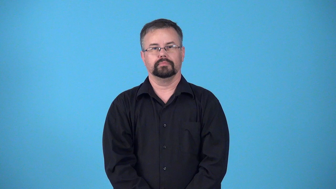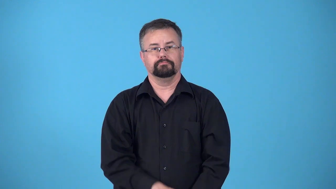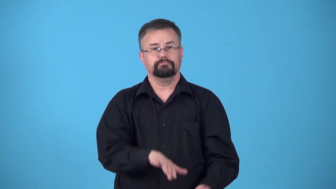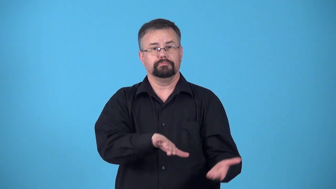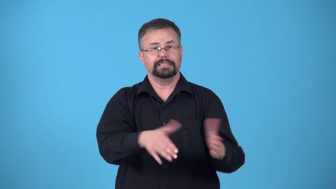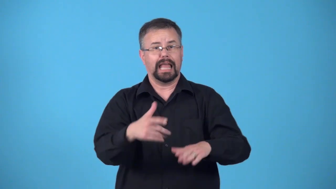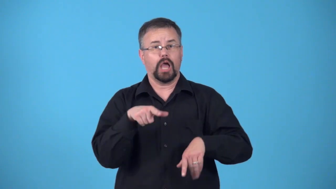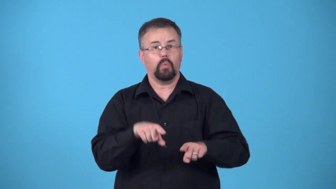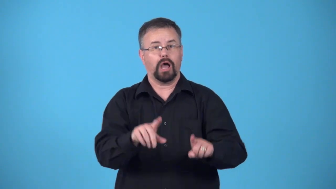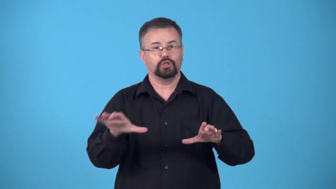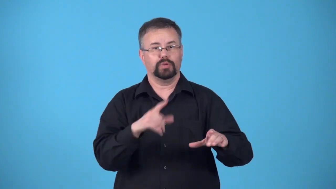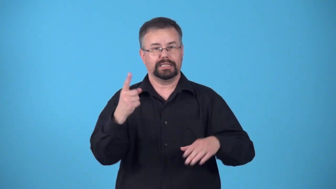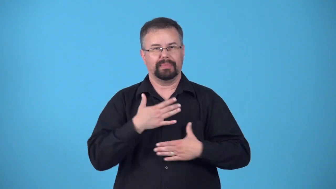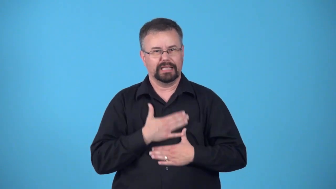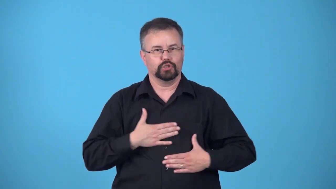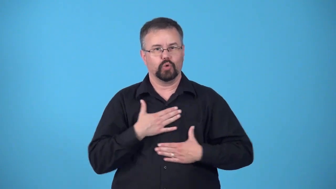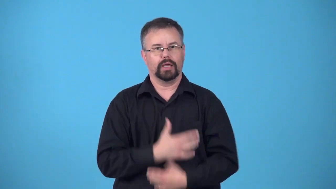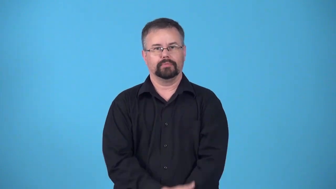what a way to go